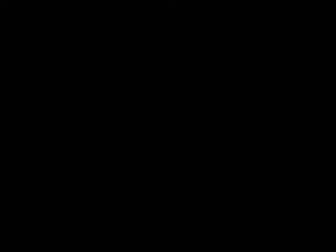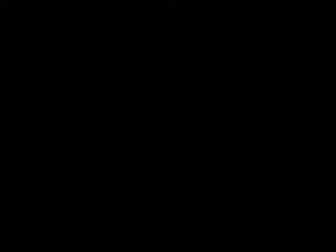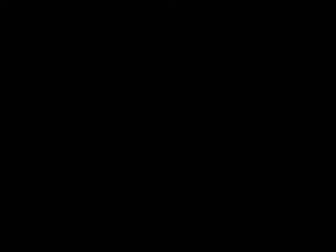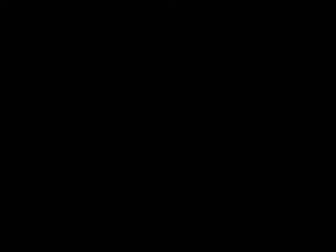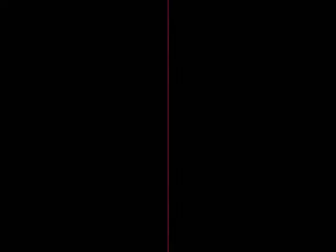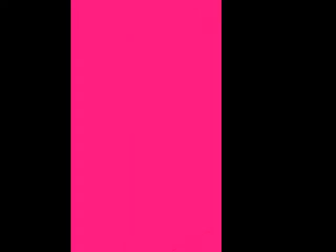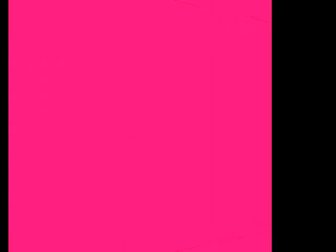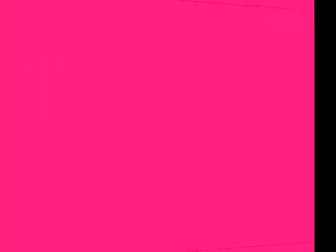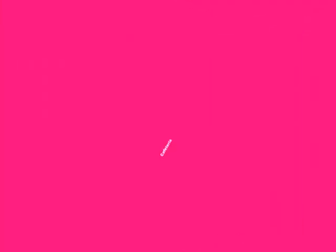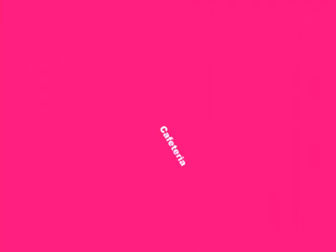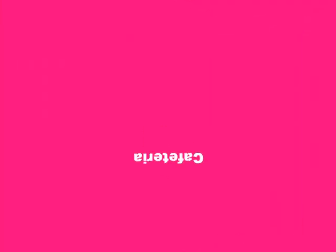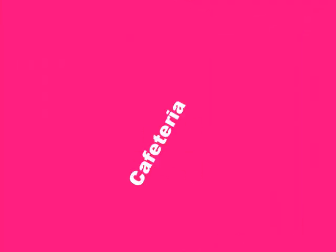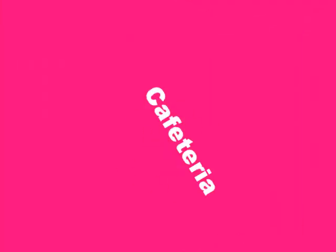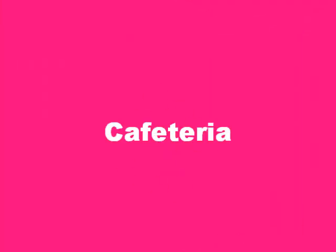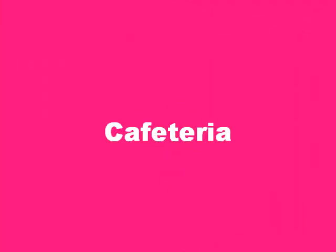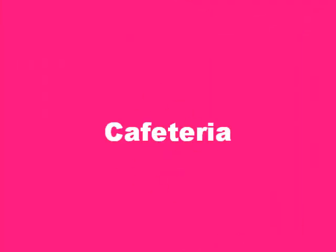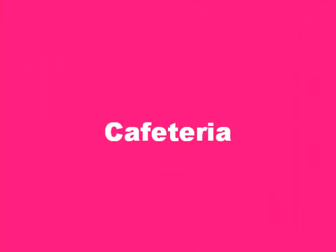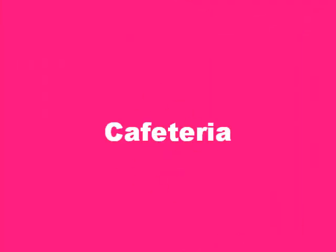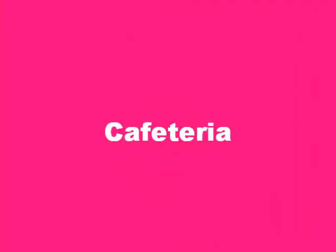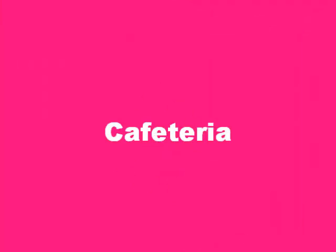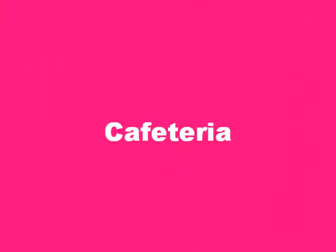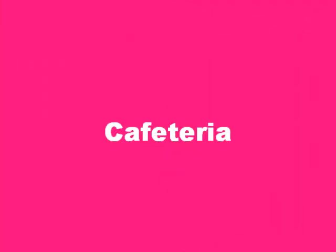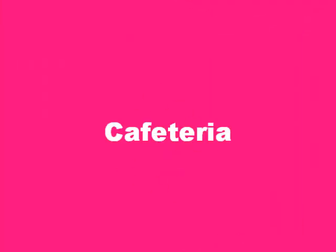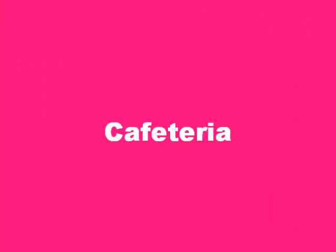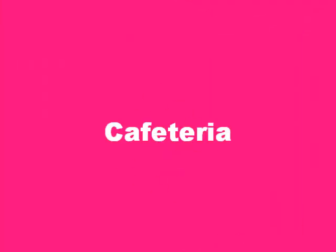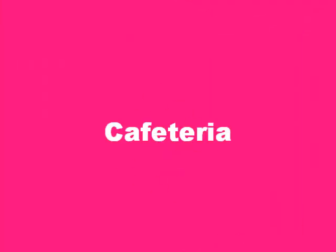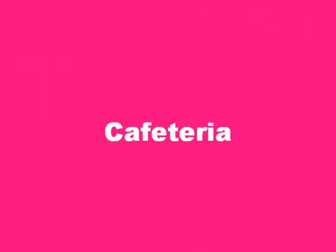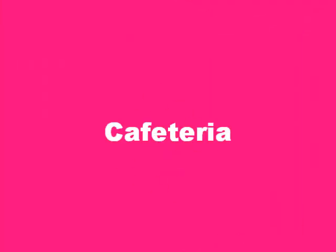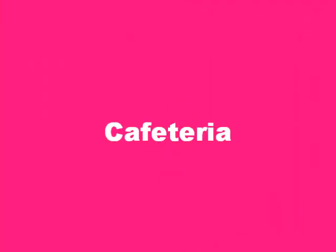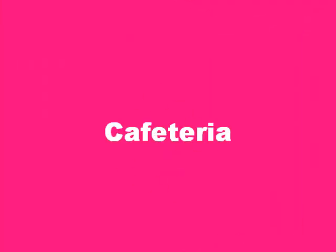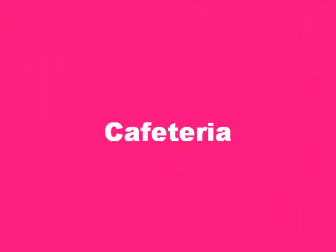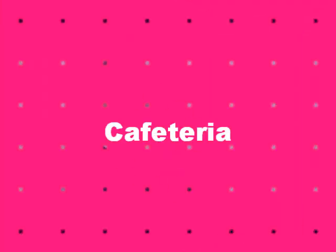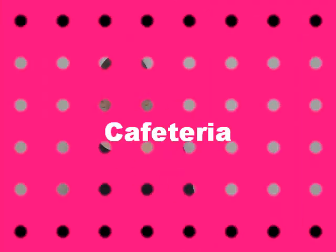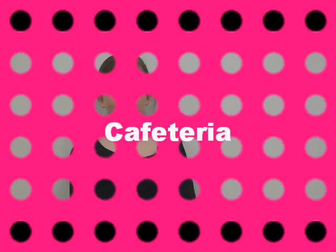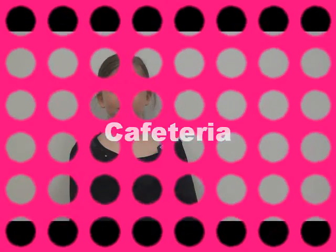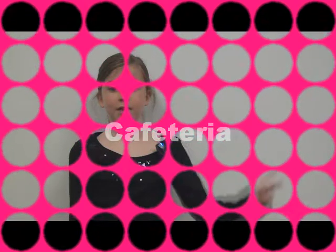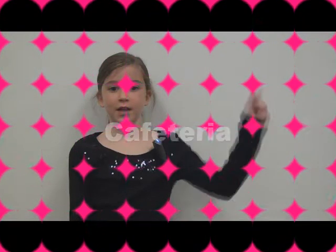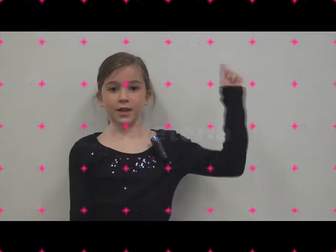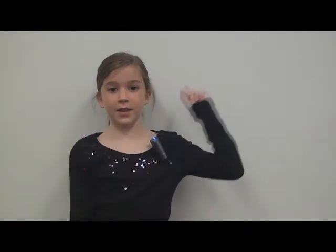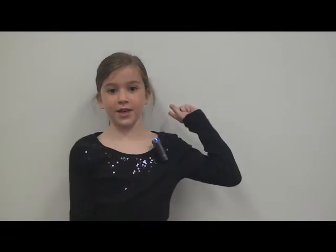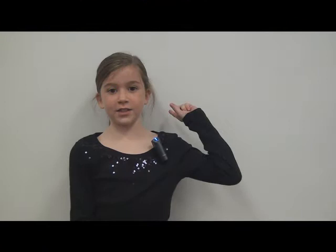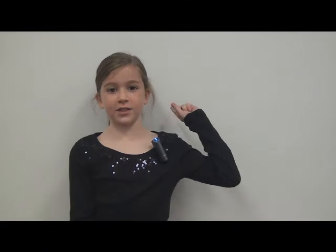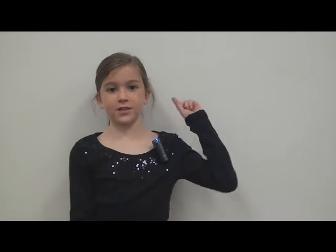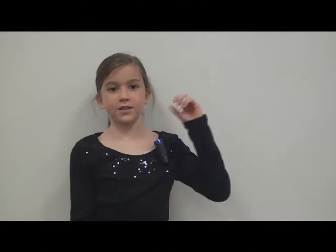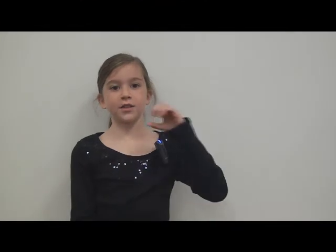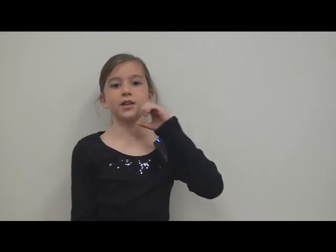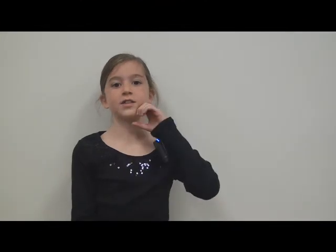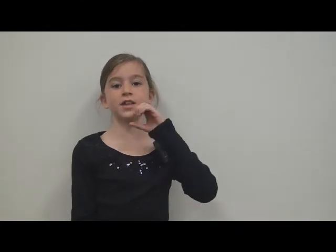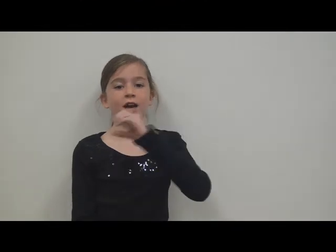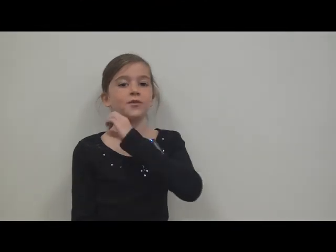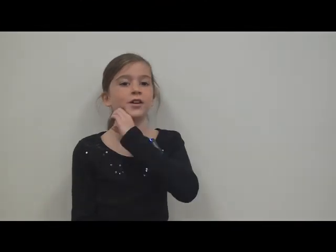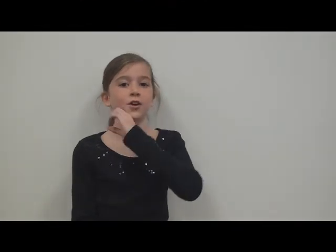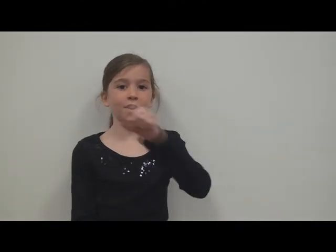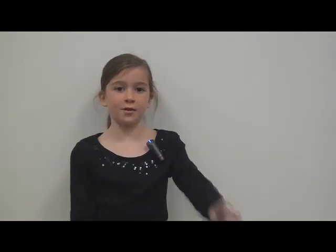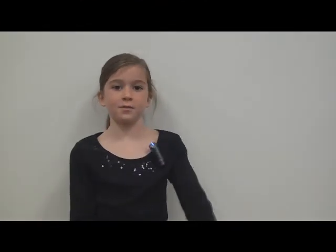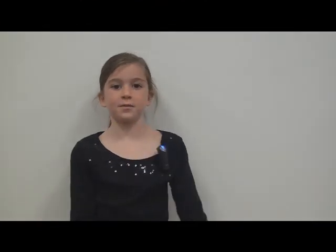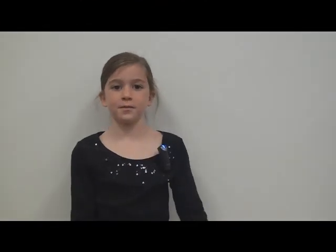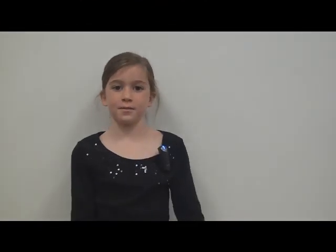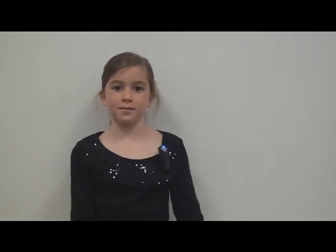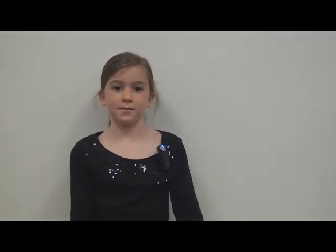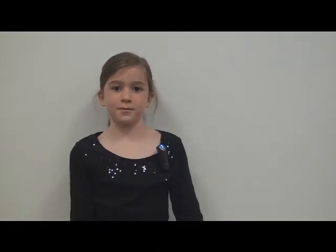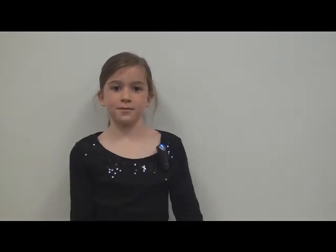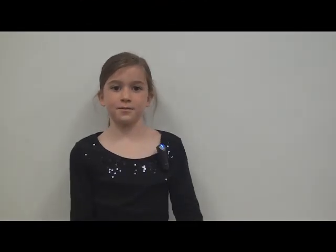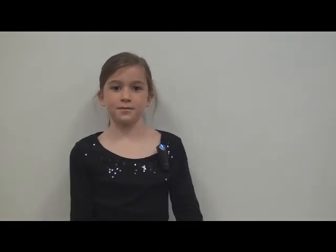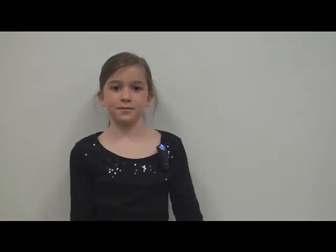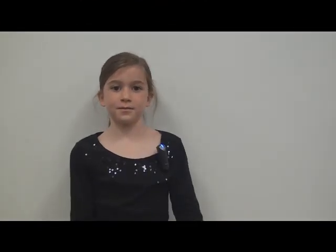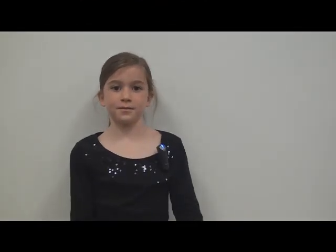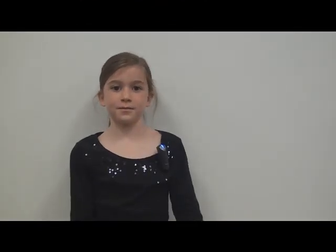Cafeteria